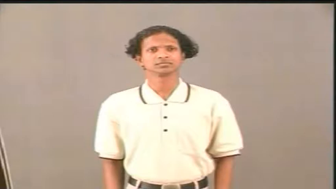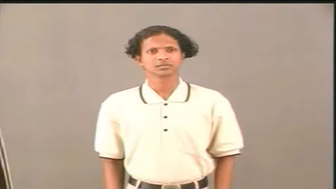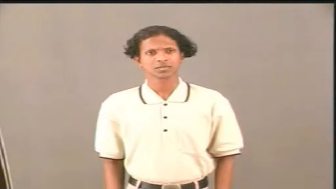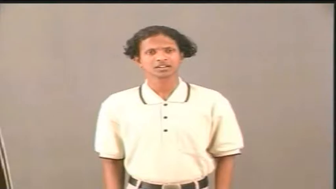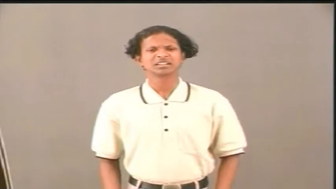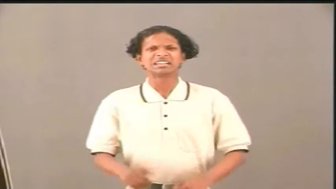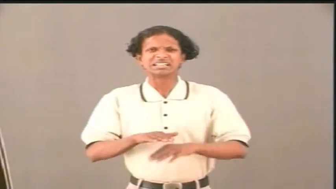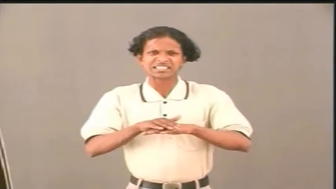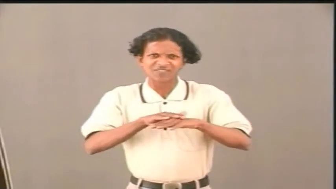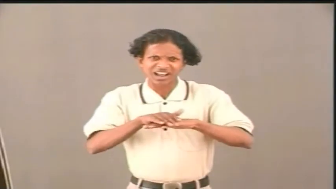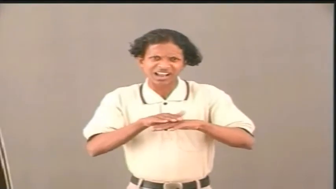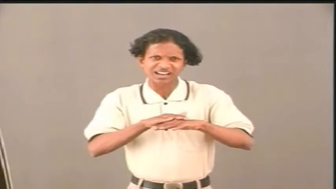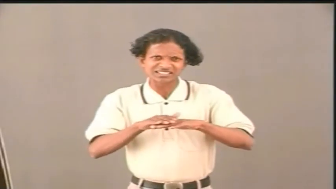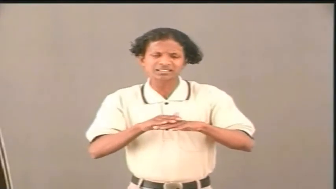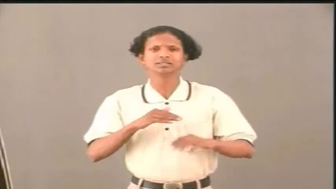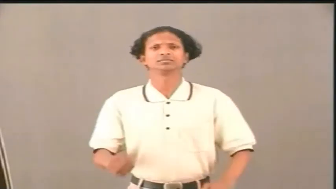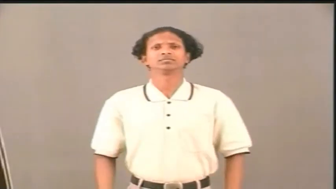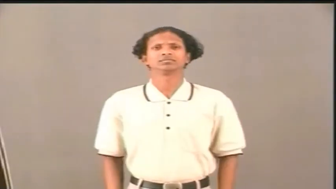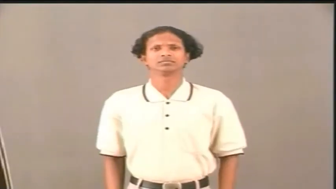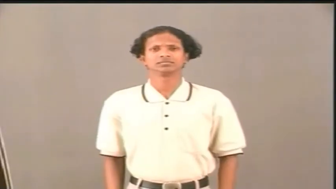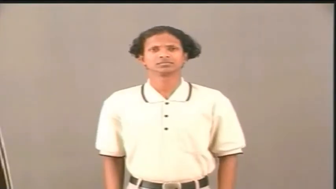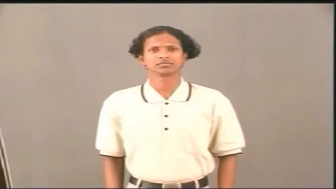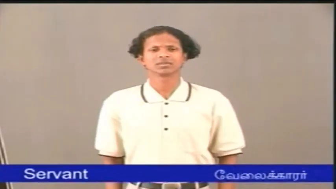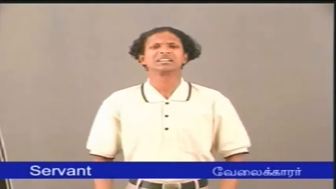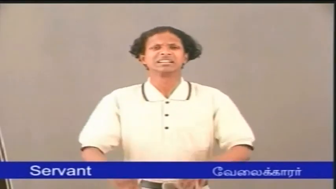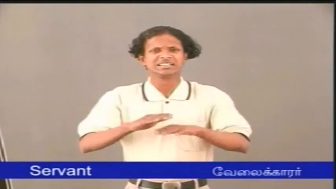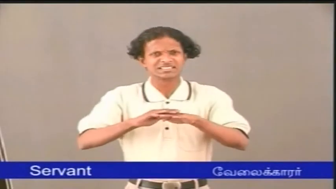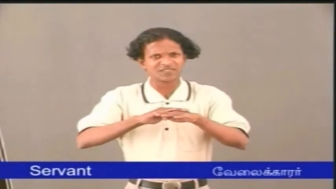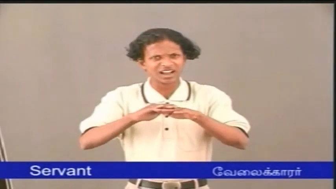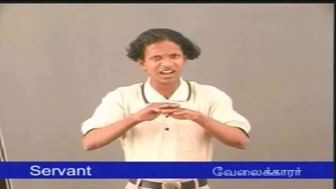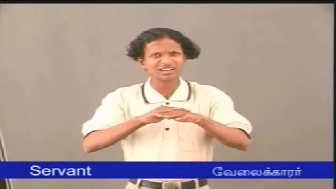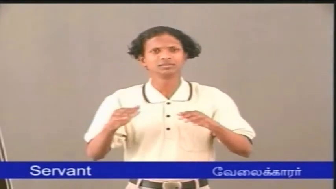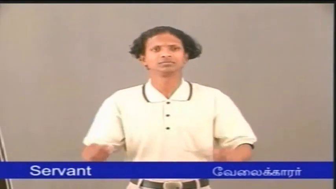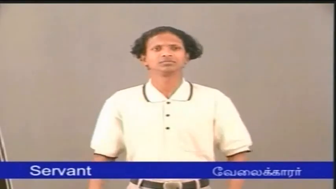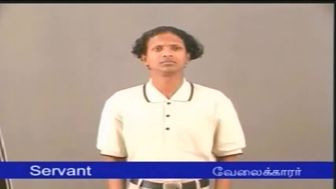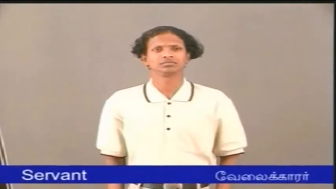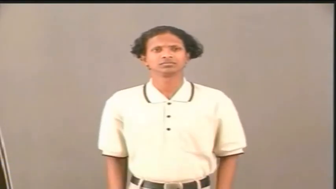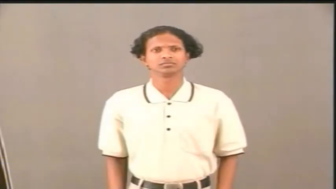servant